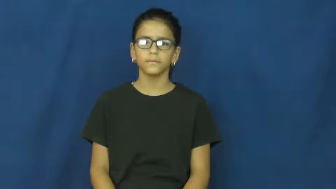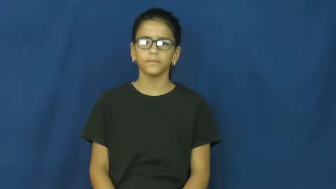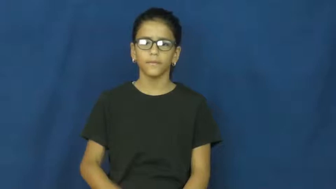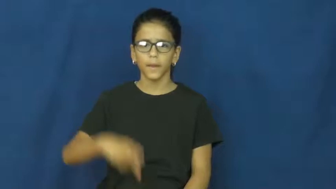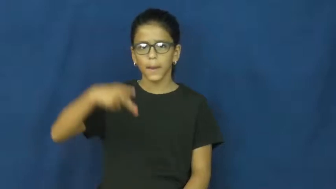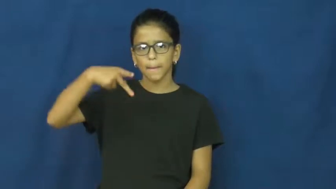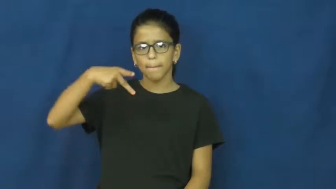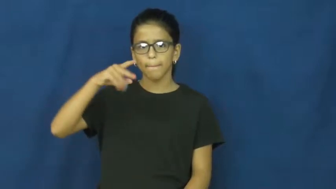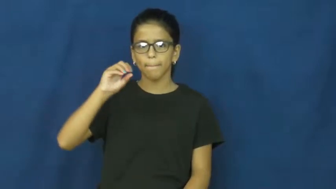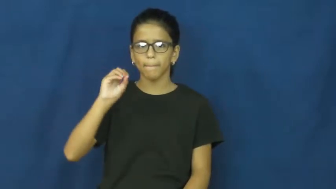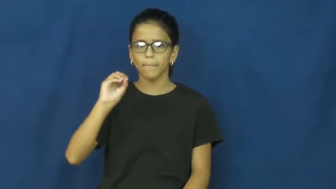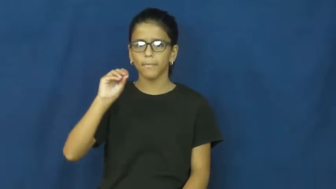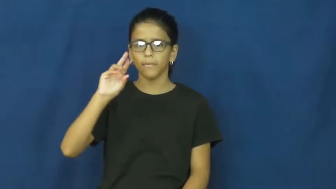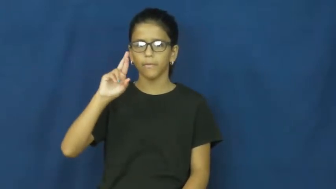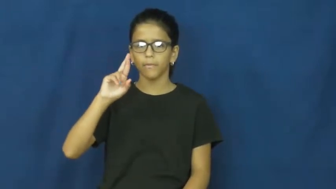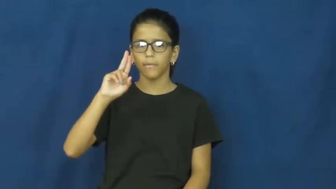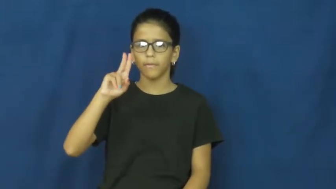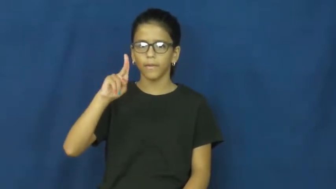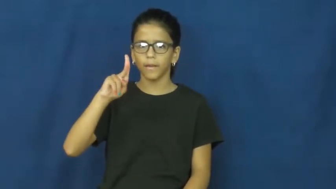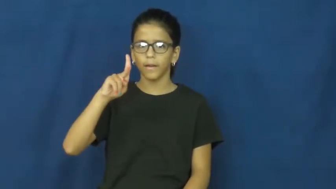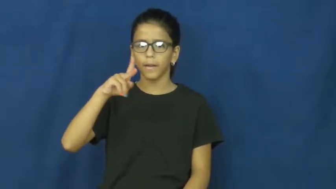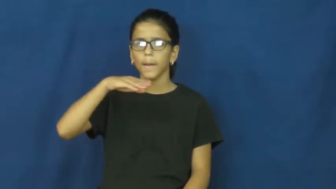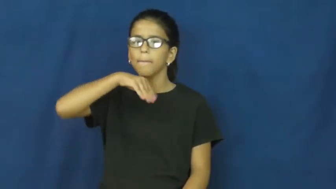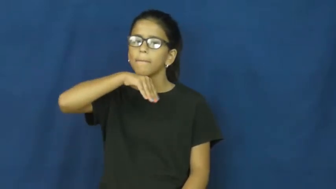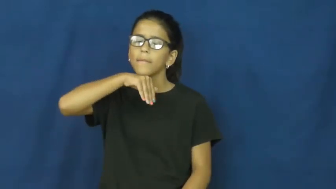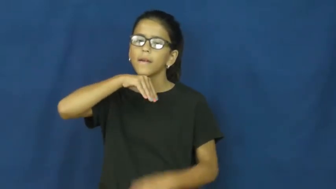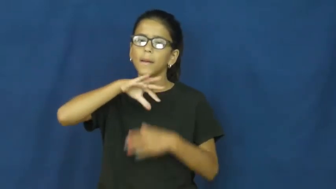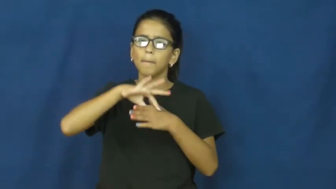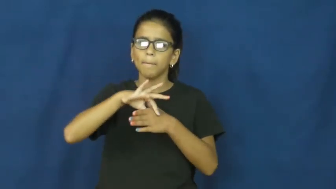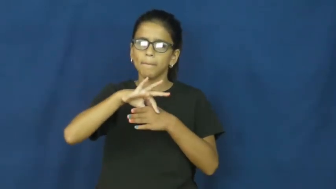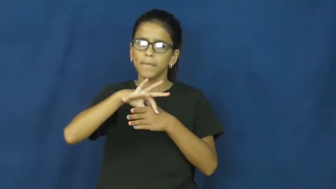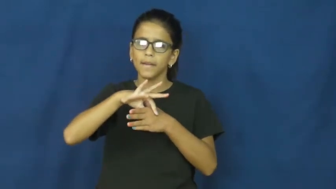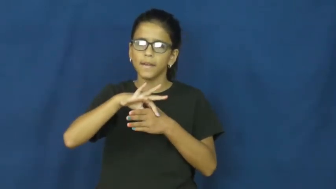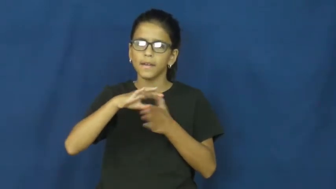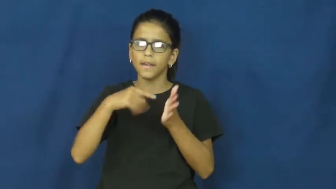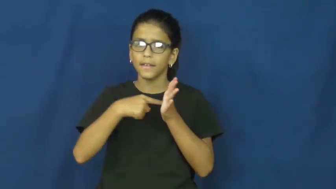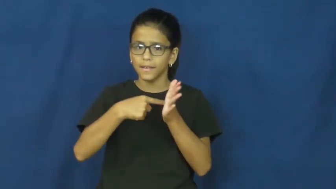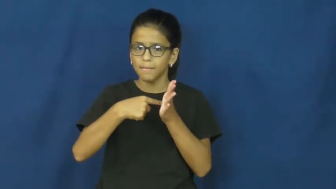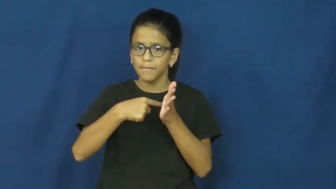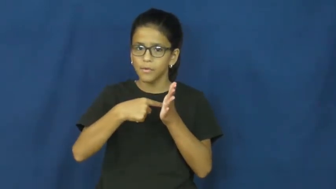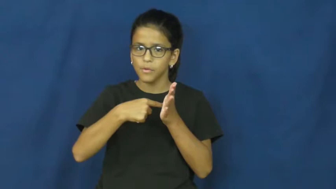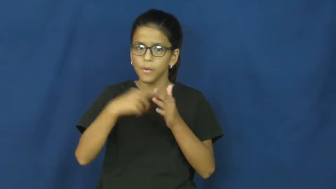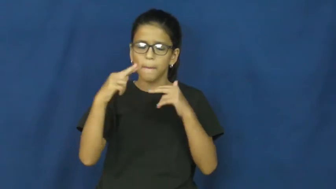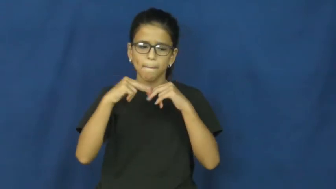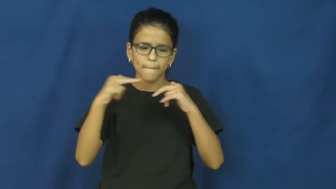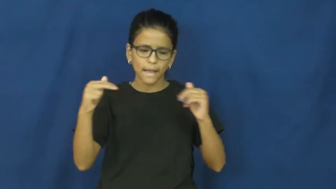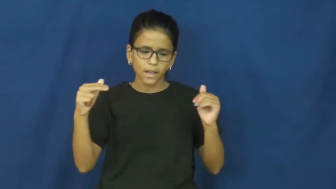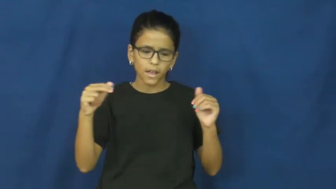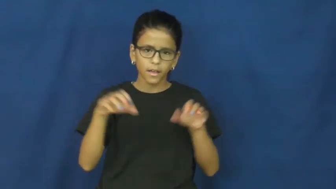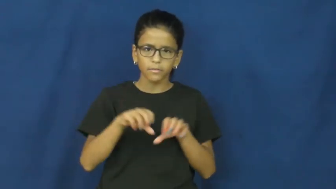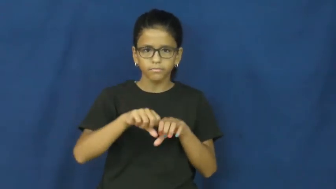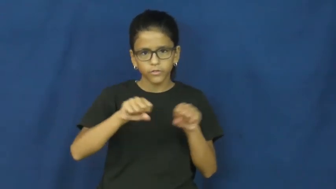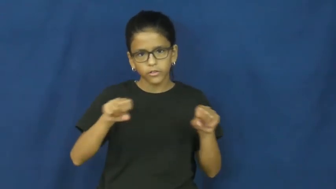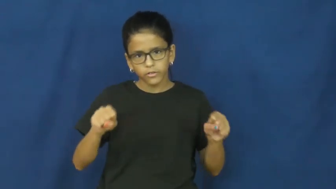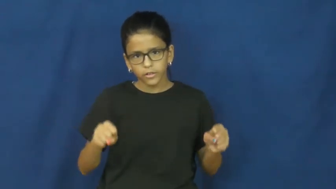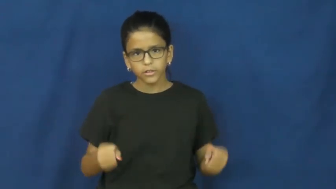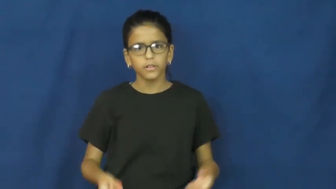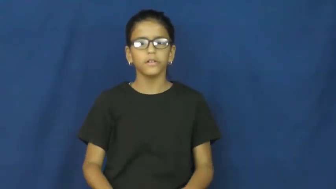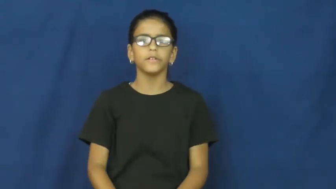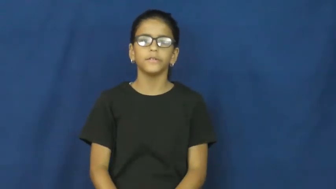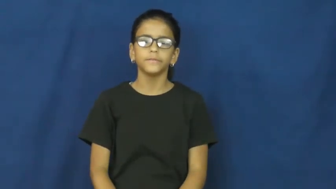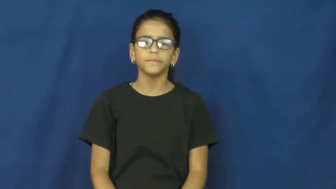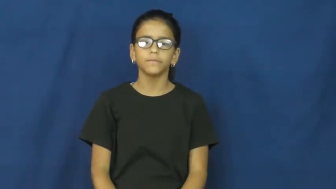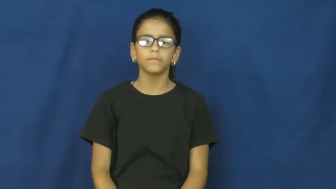pork